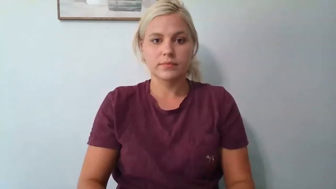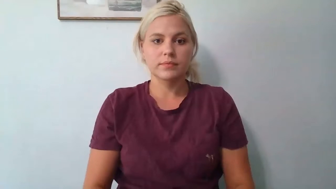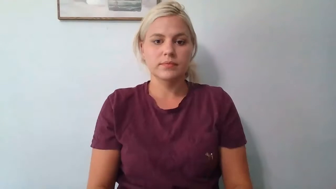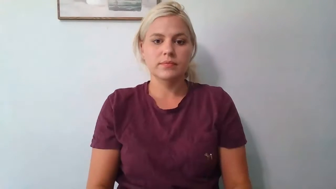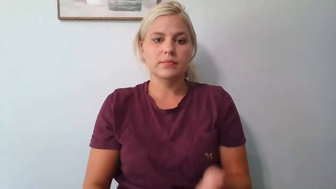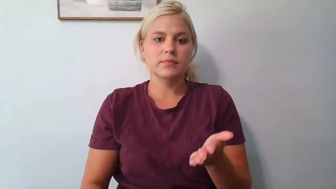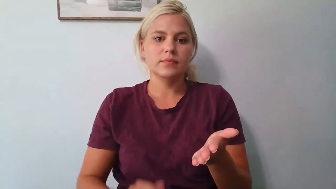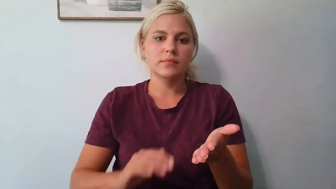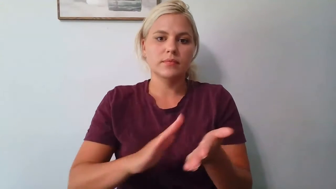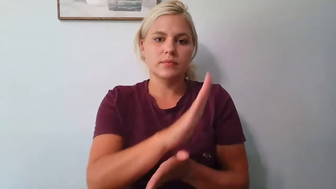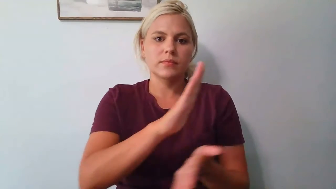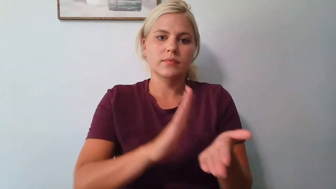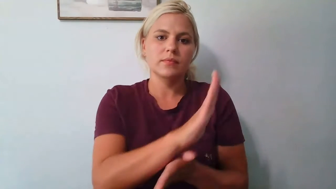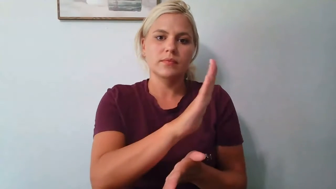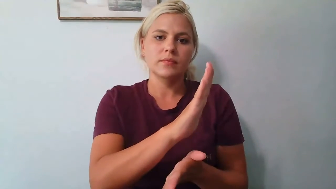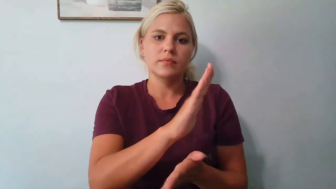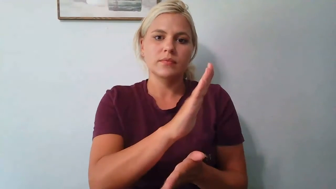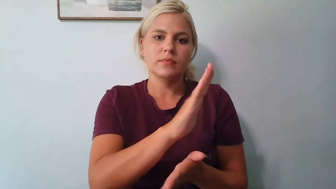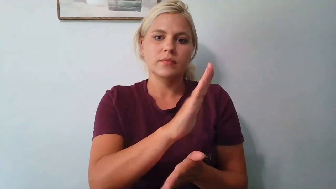PAPER / PAGE